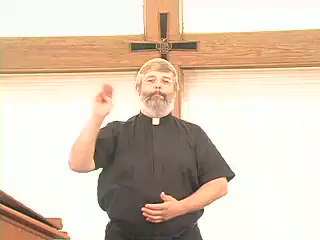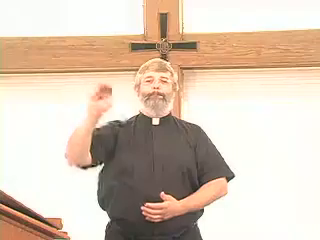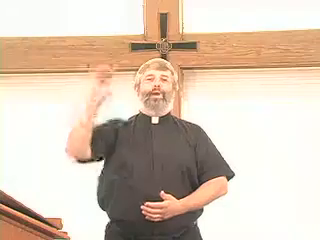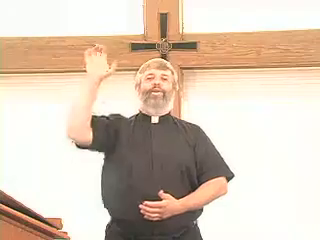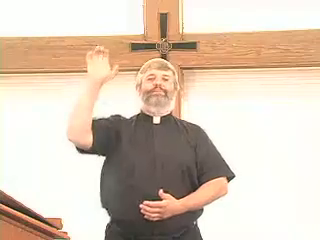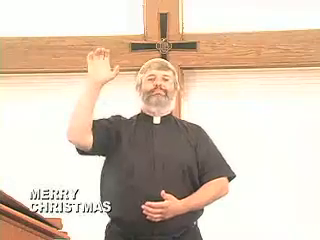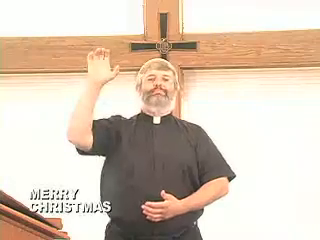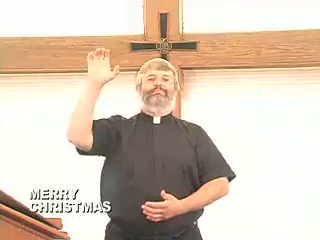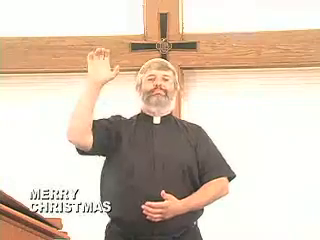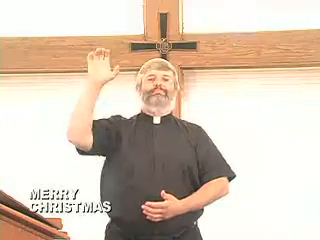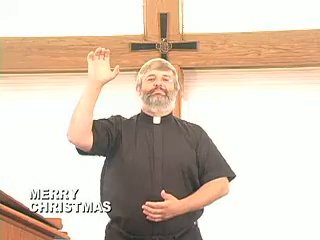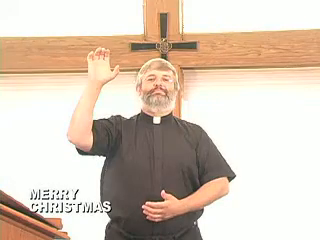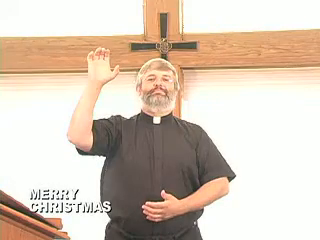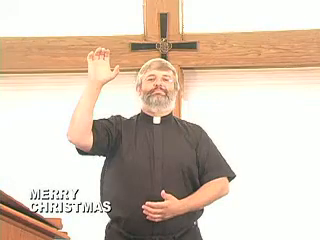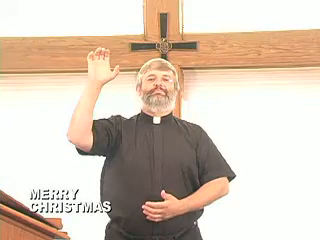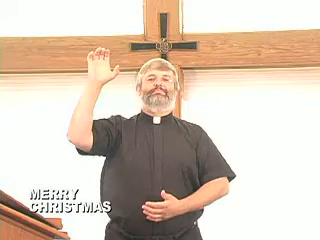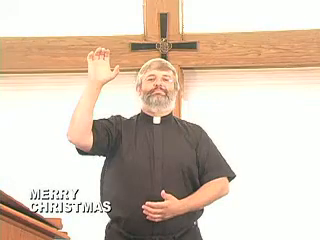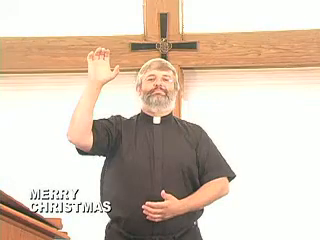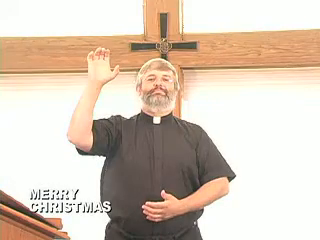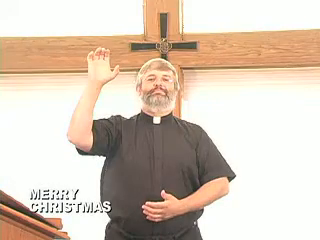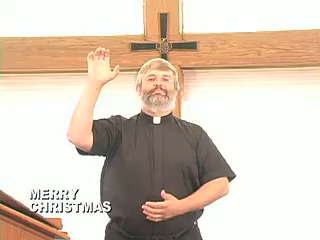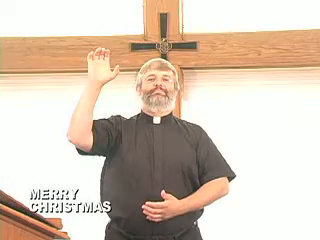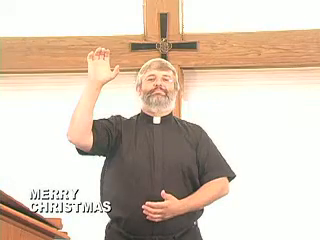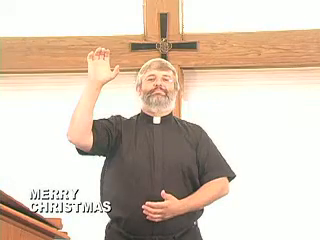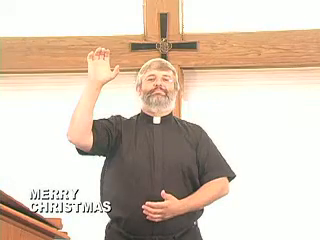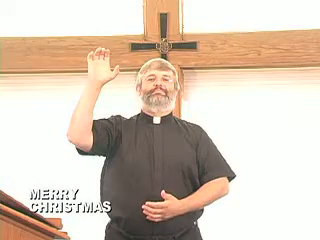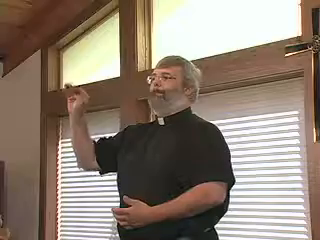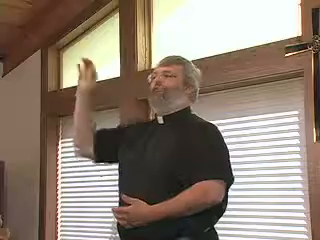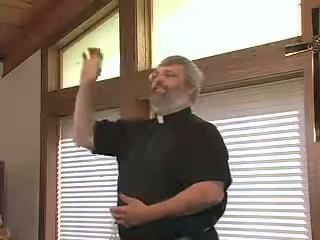MERRY CHRISTMAS